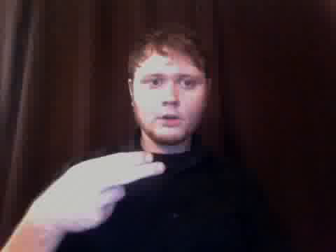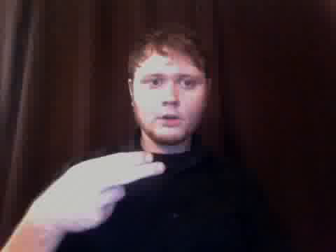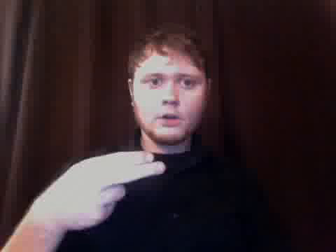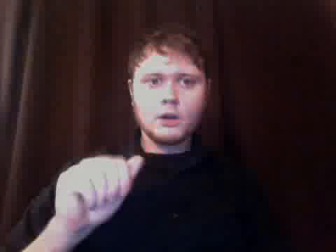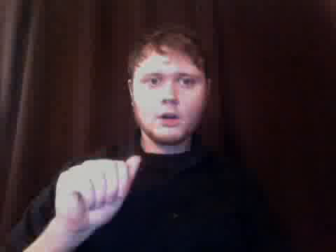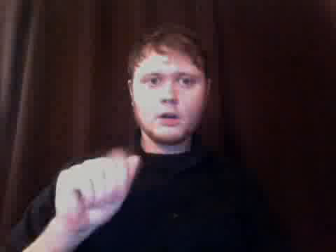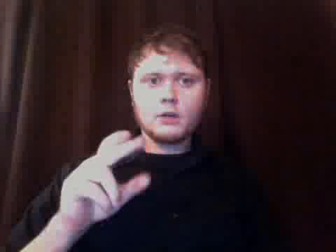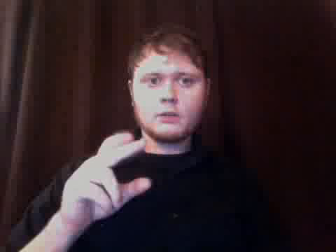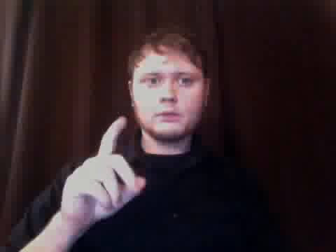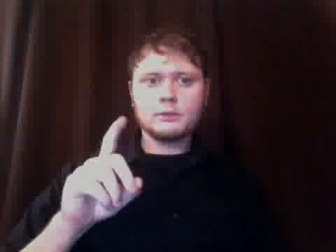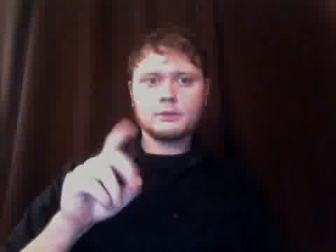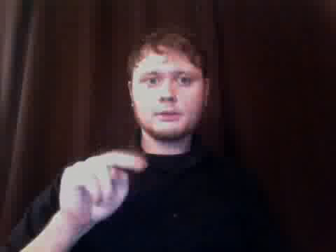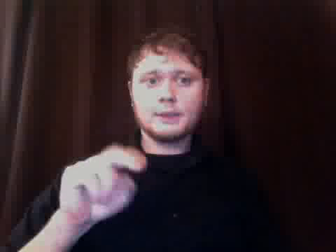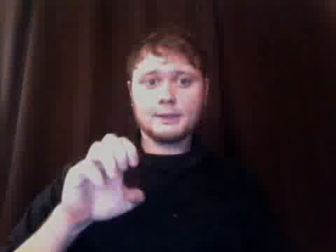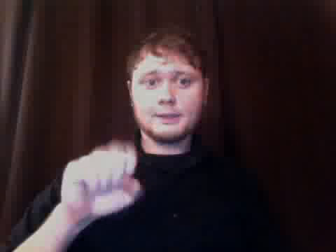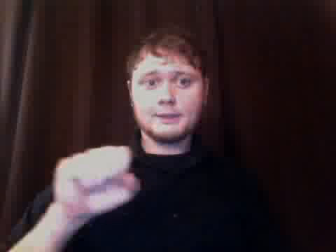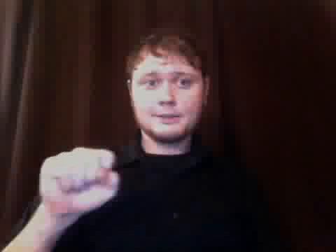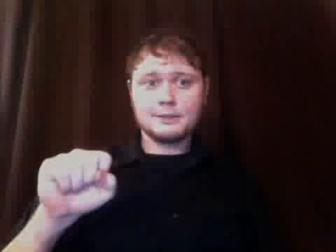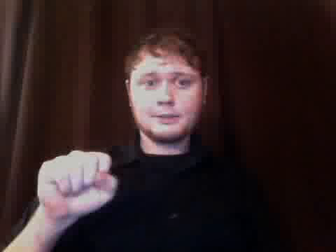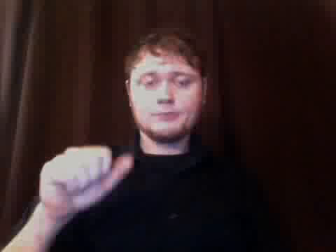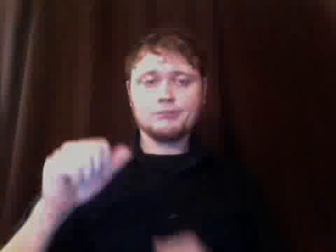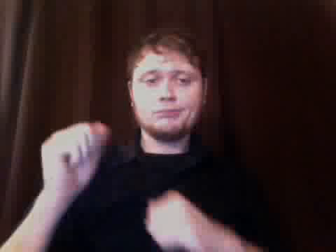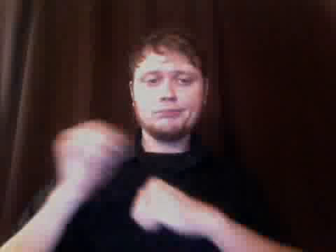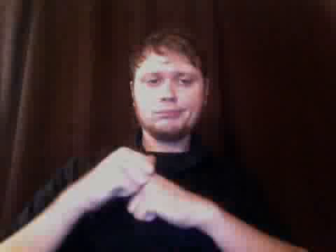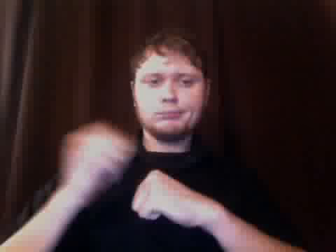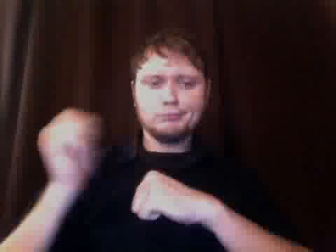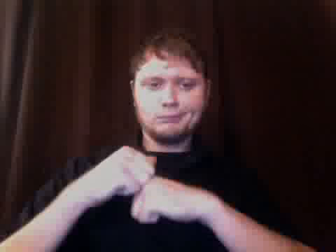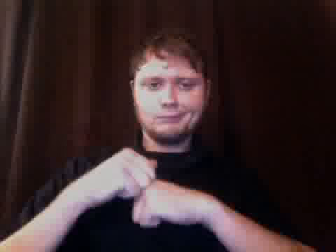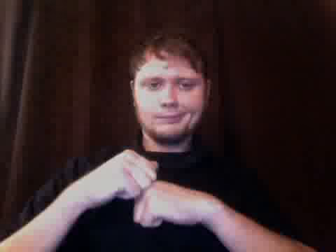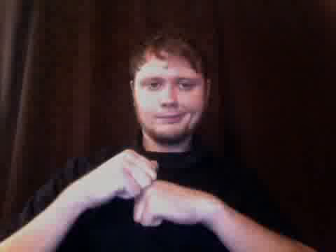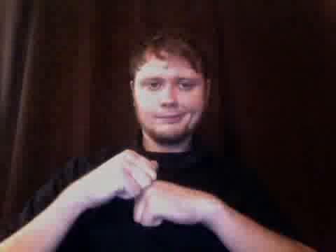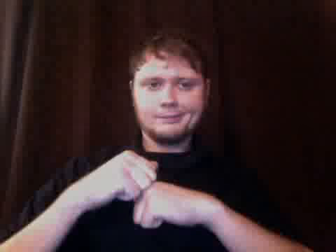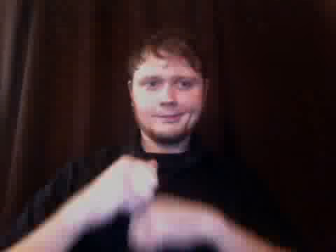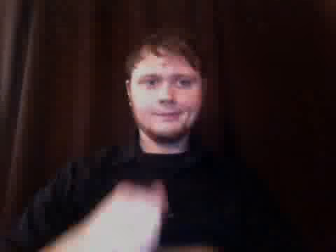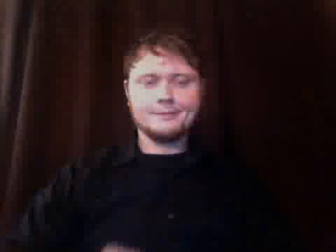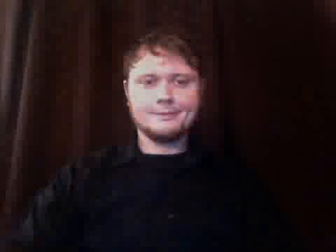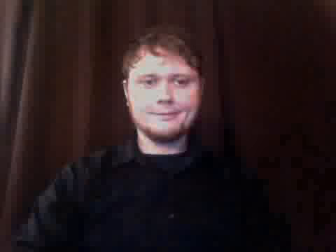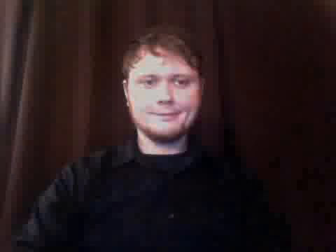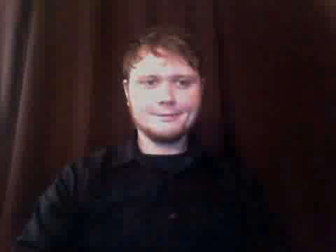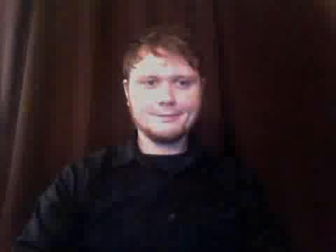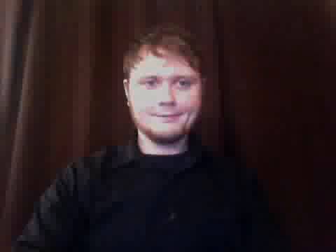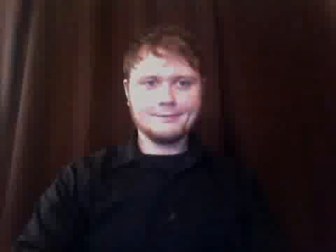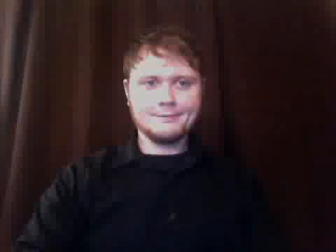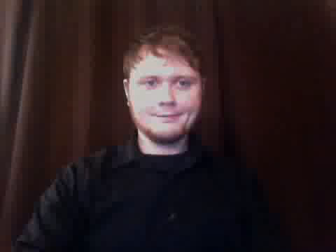Hardness